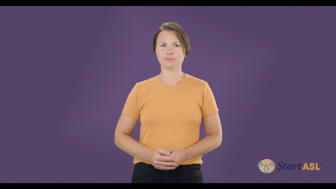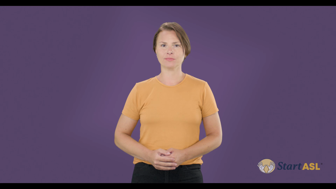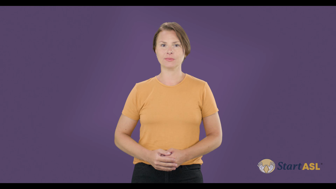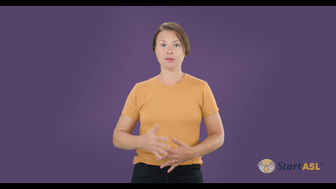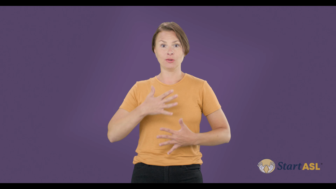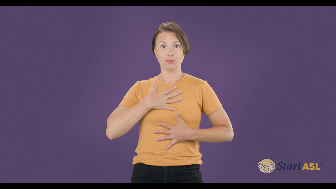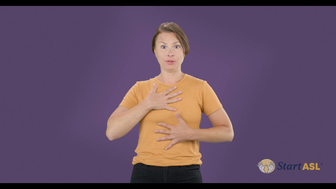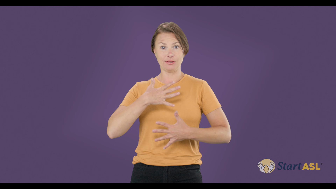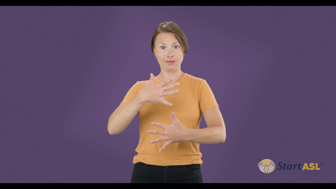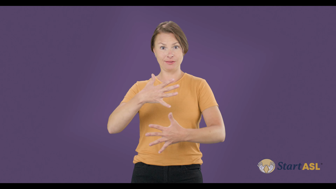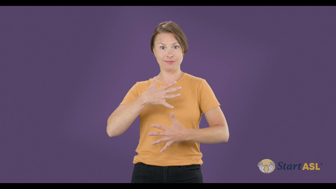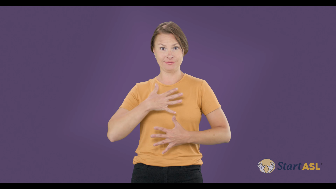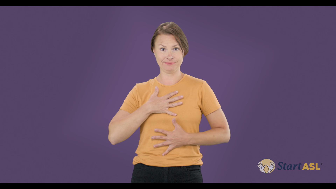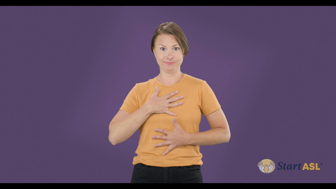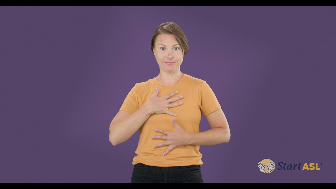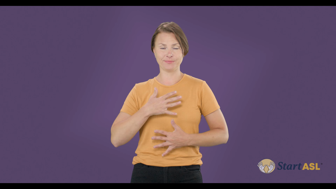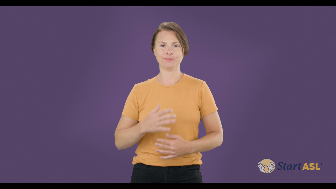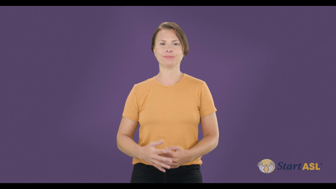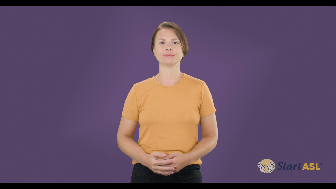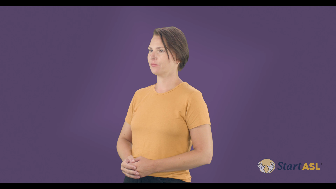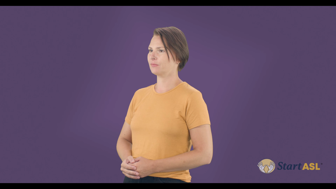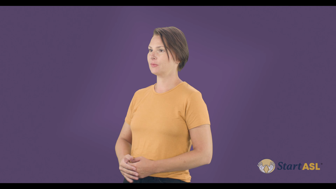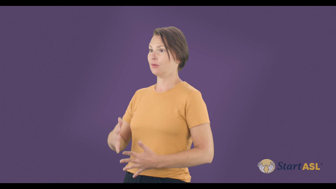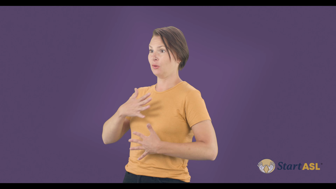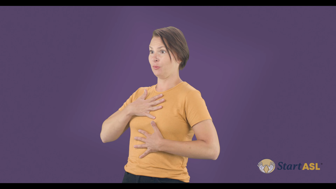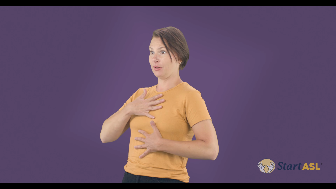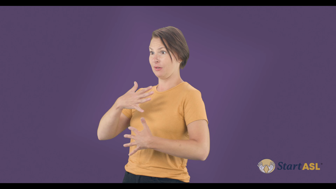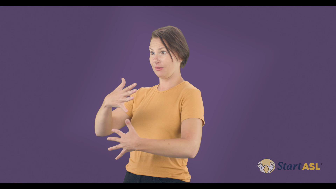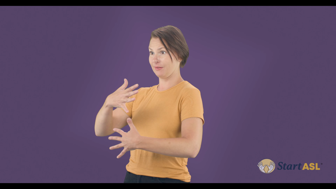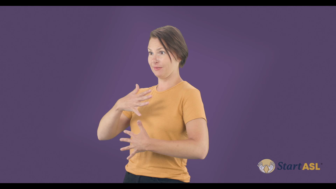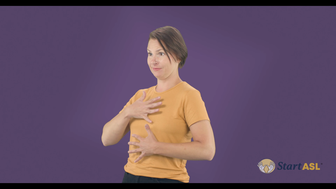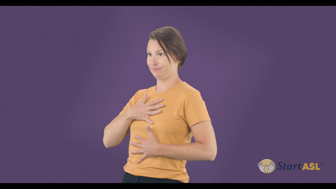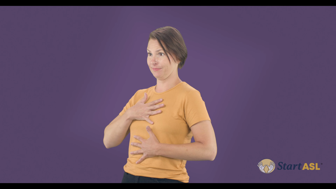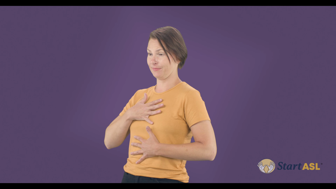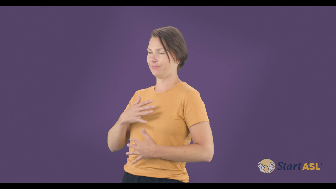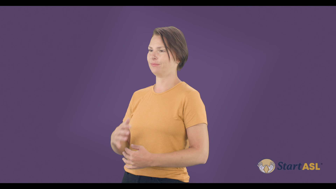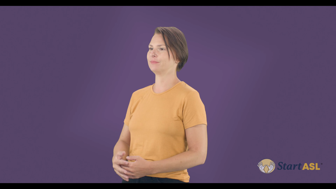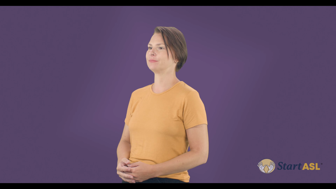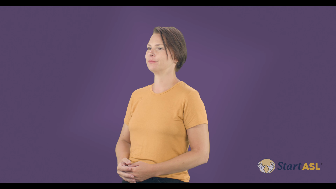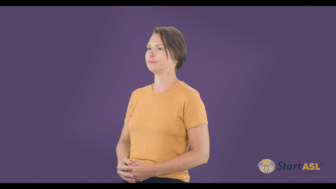breathing